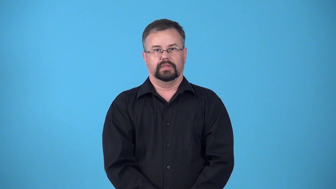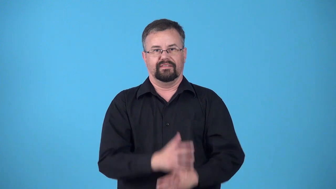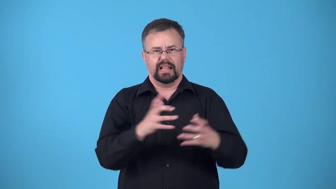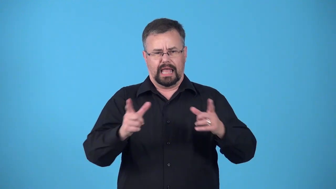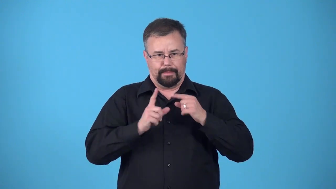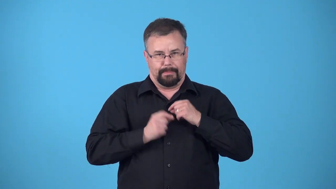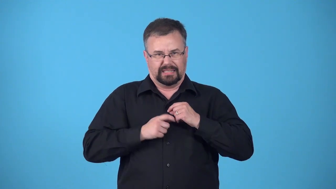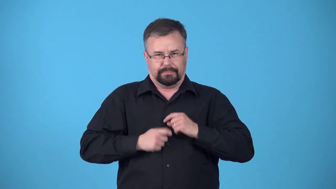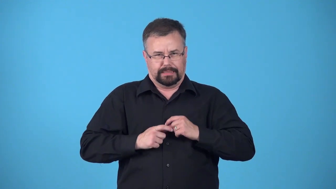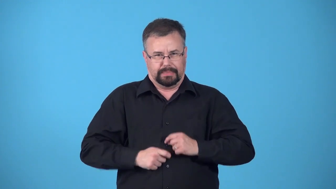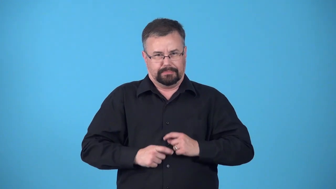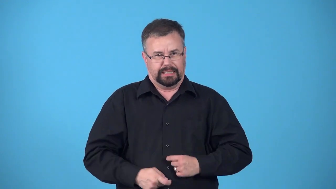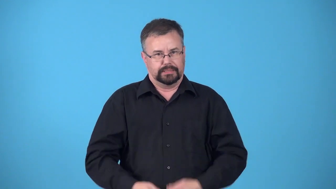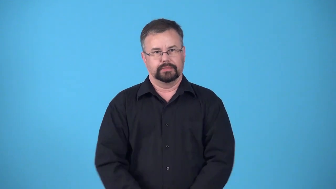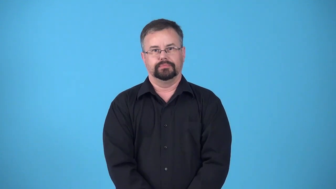buttony